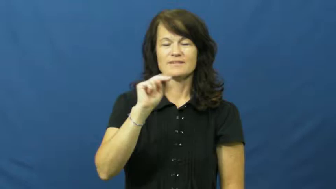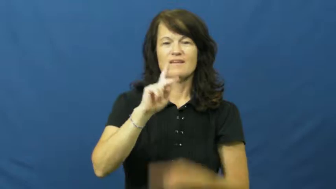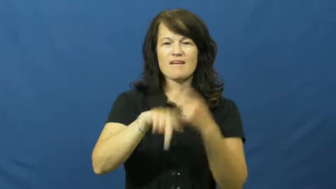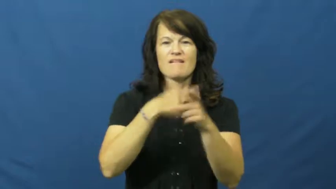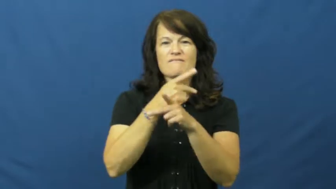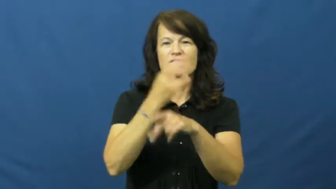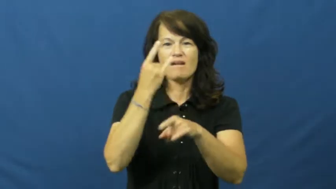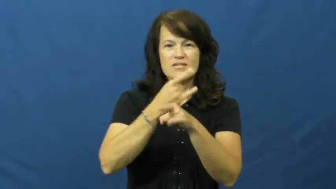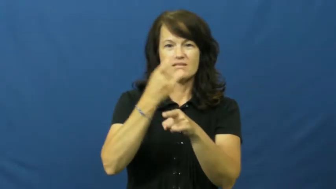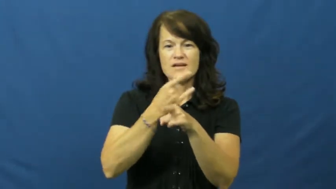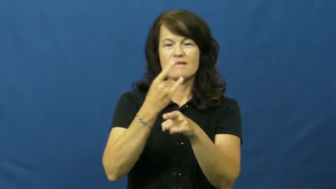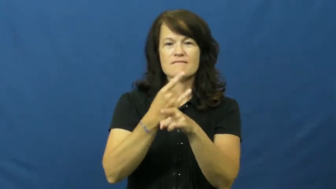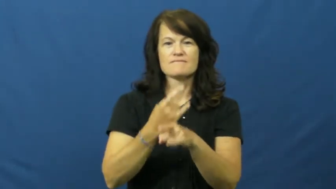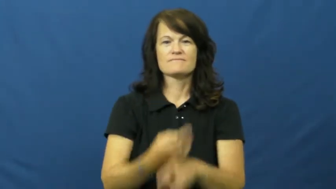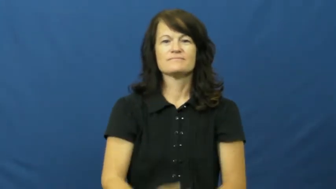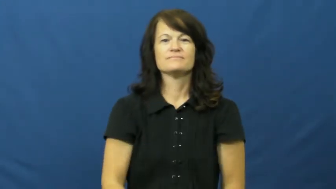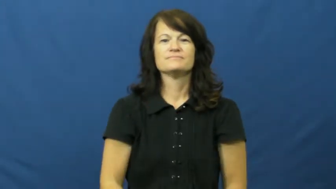rum,vodka,bourbon,vermouth